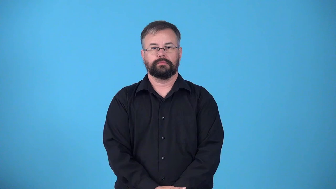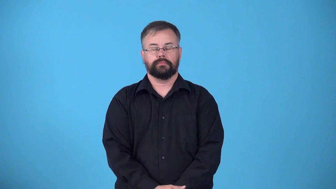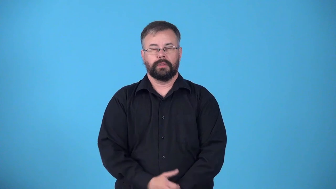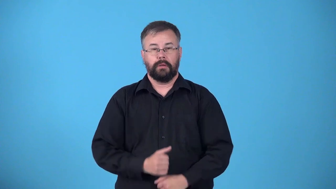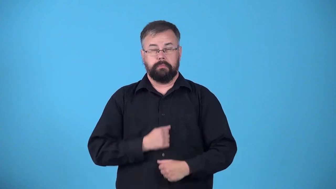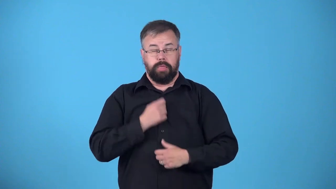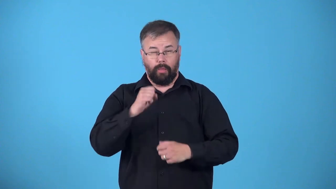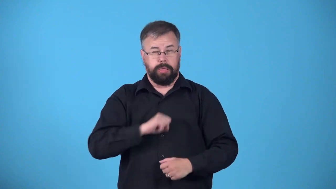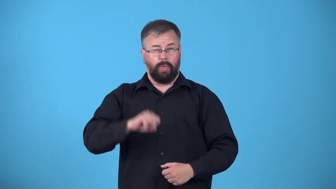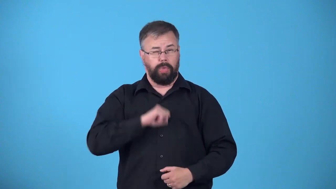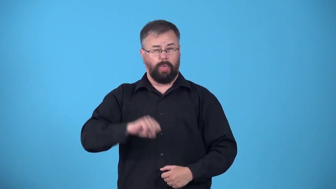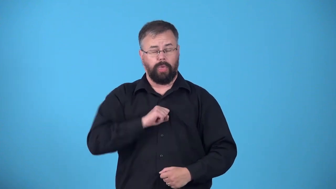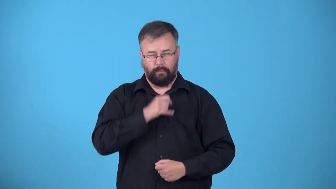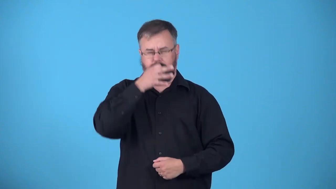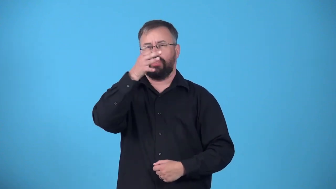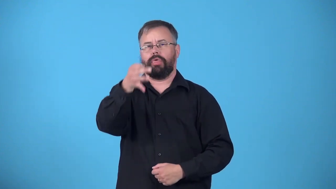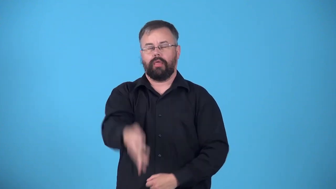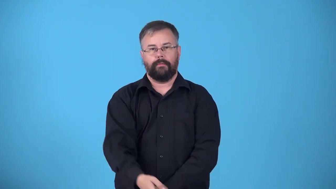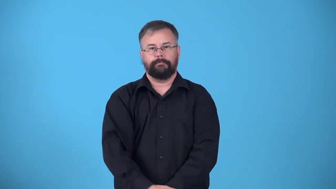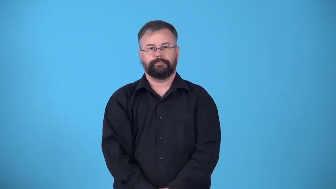hack up